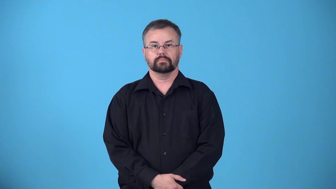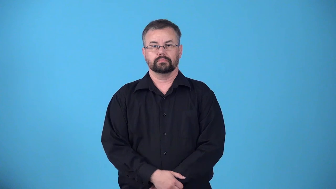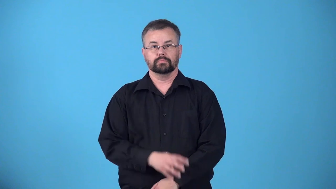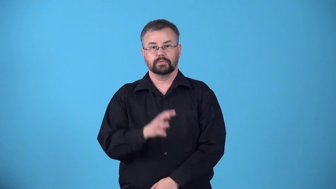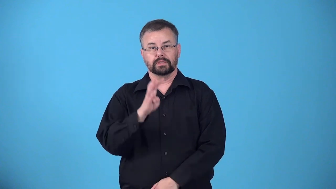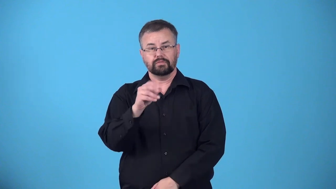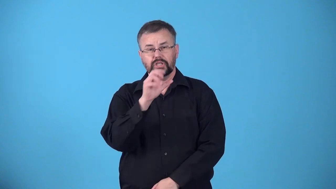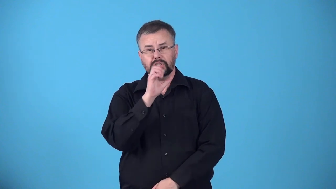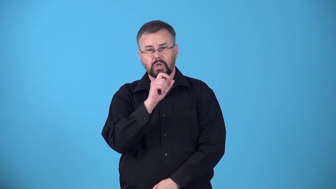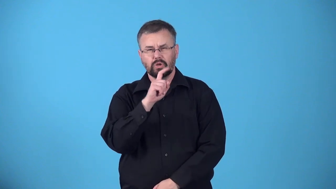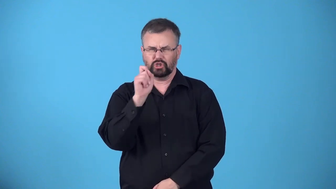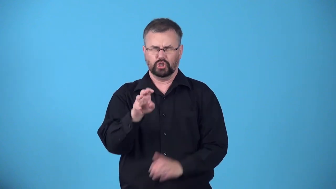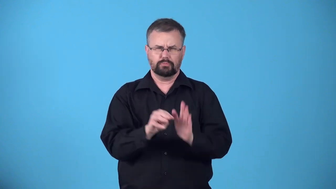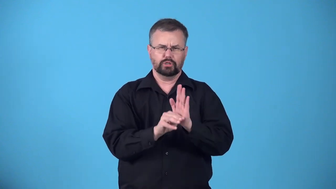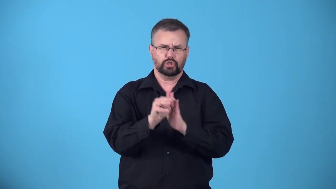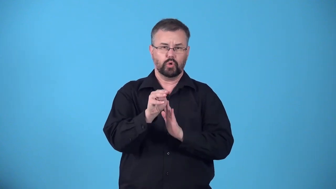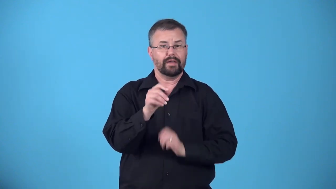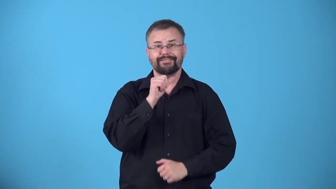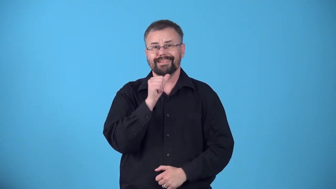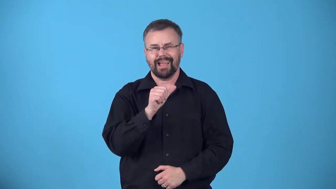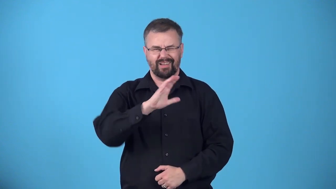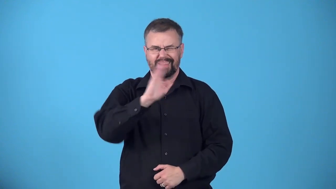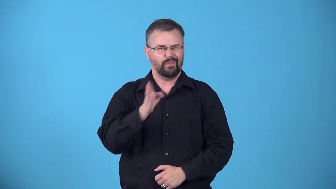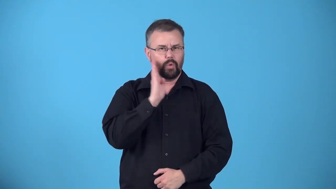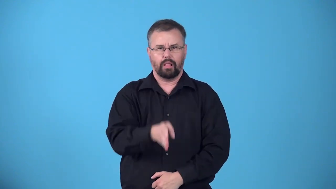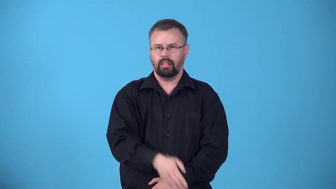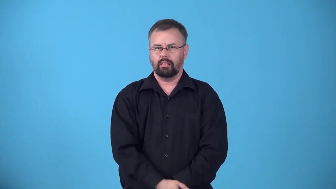a fool at 40 is a fool forever